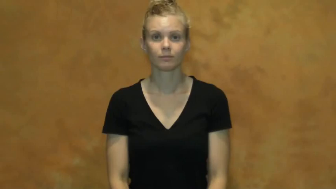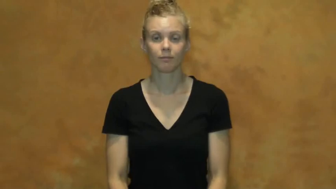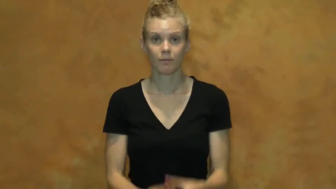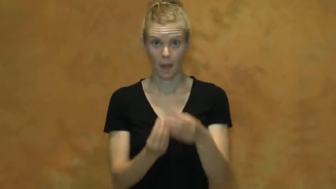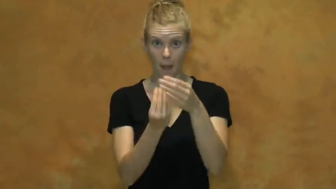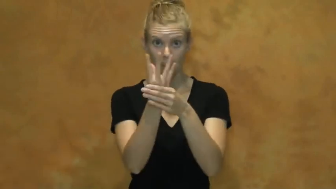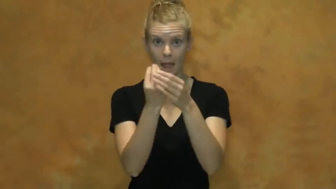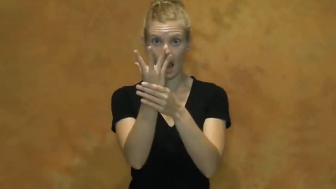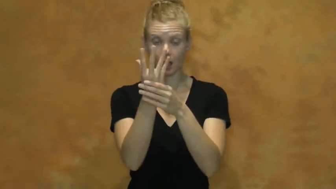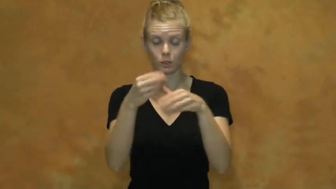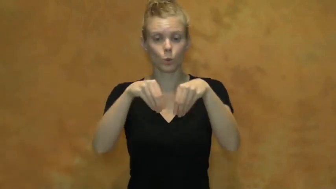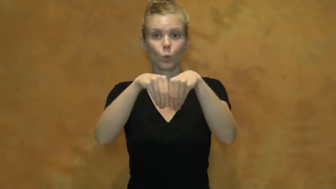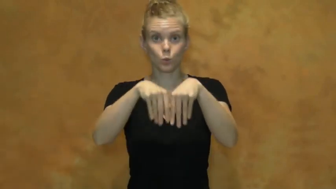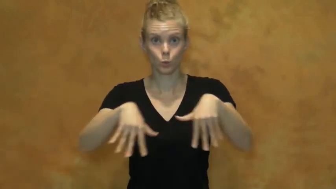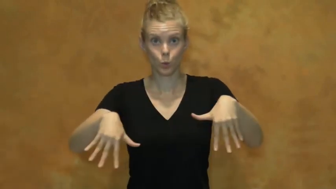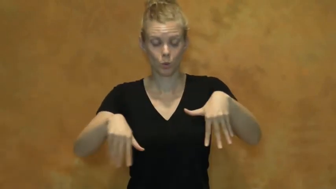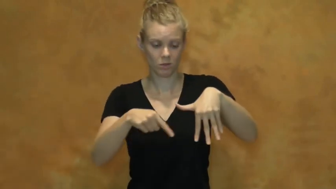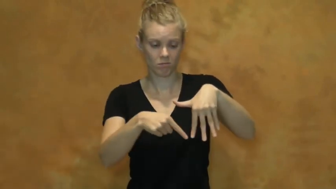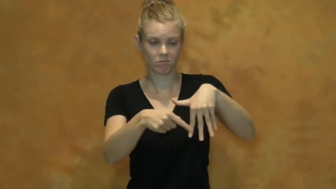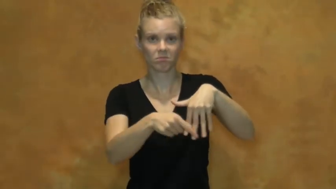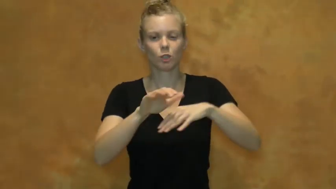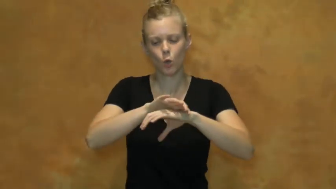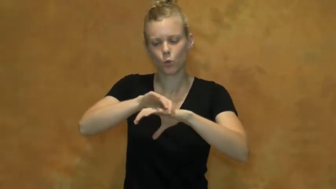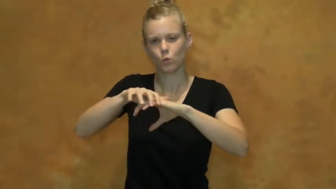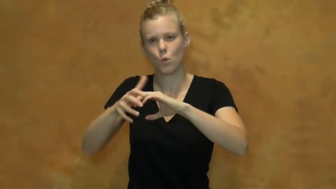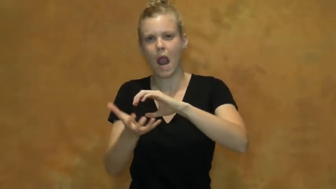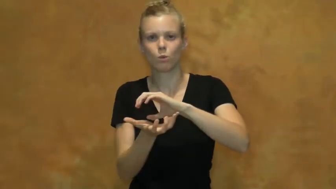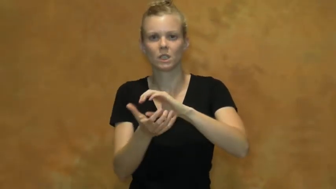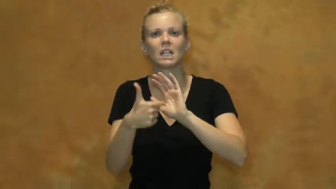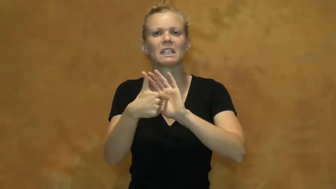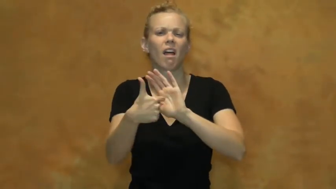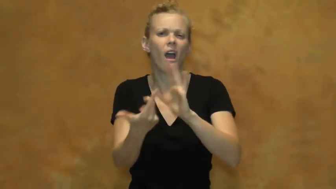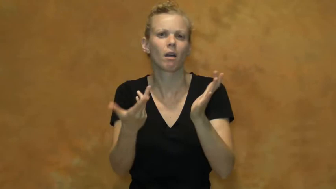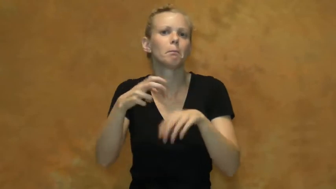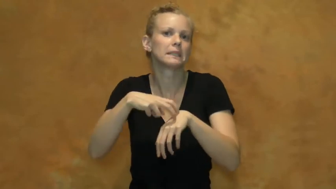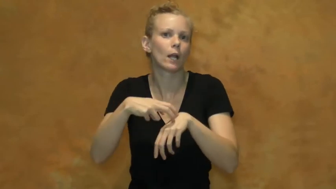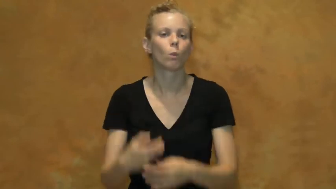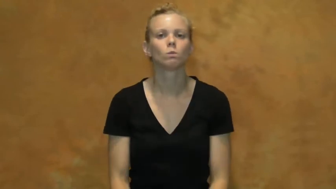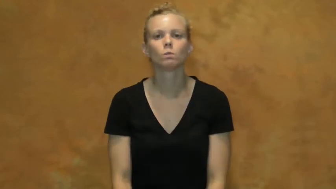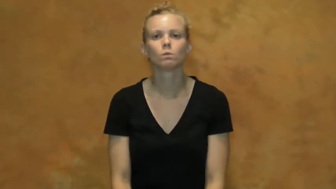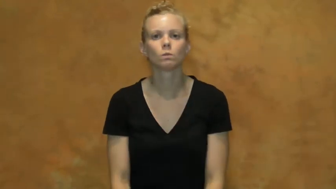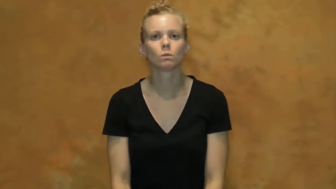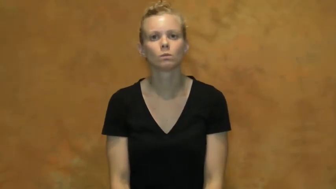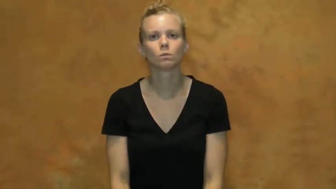tuber